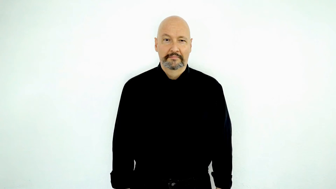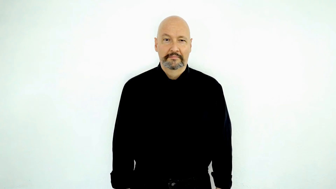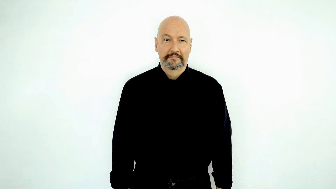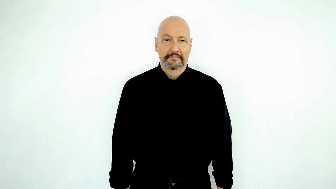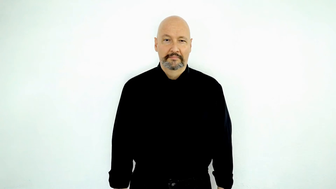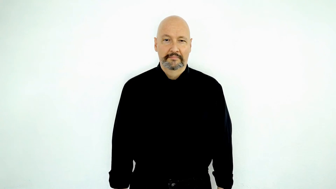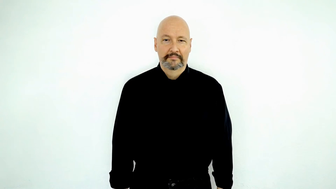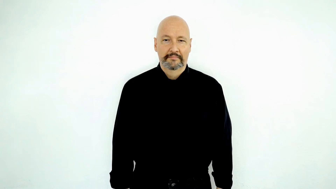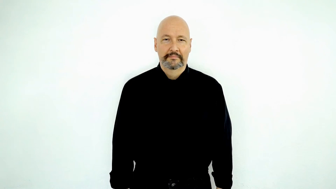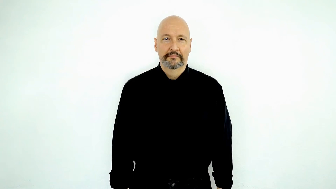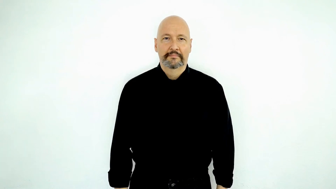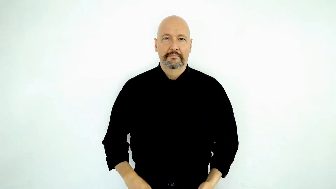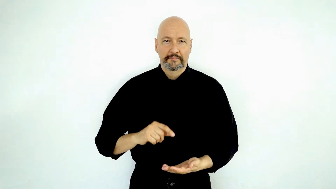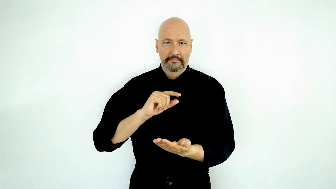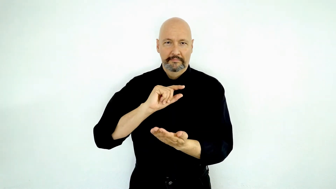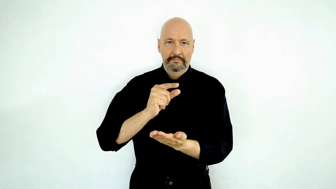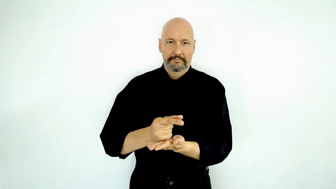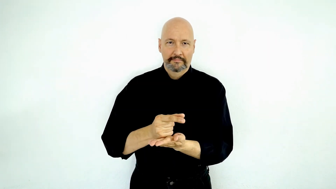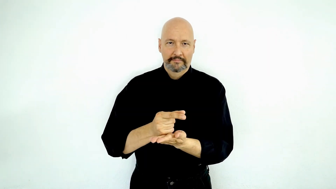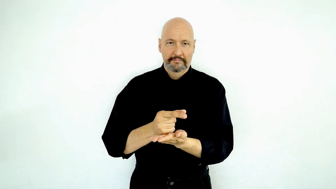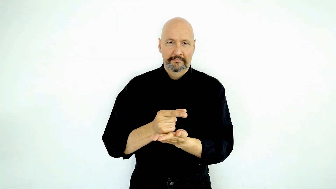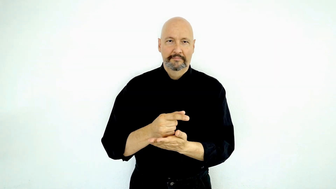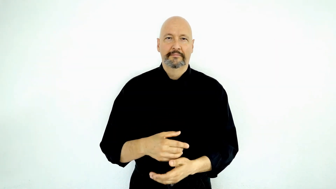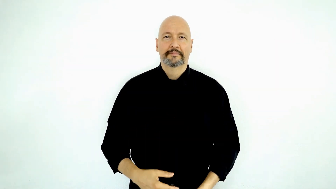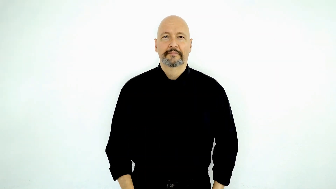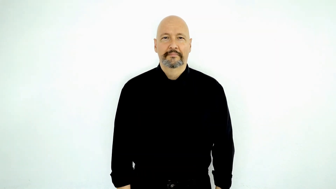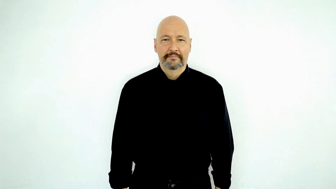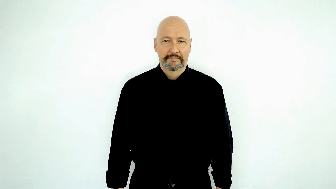GRADUATE-[from-school]